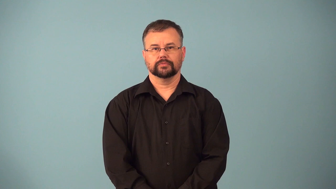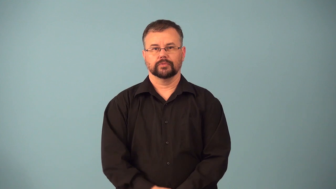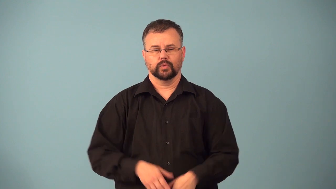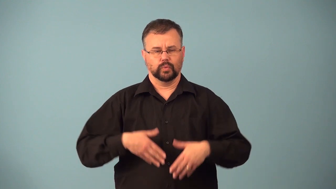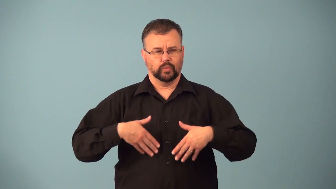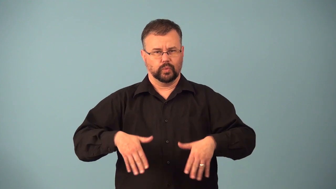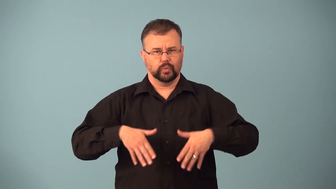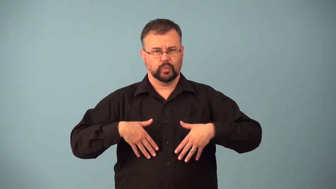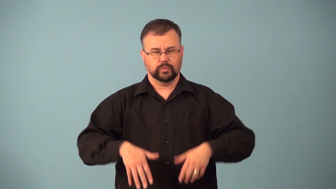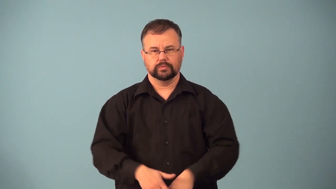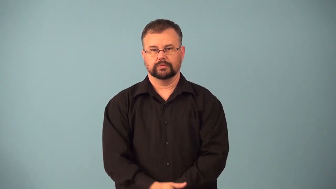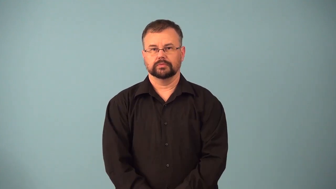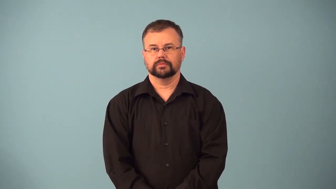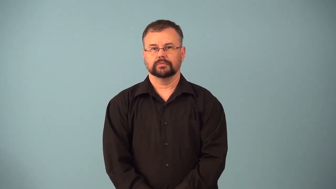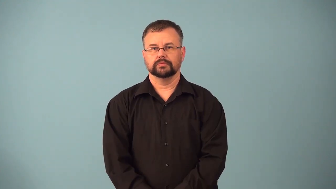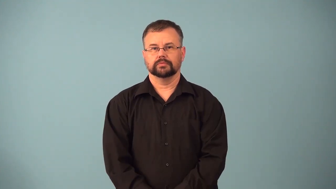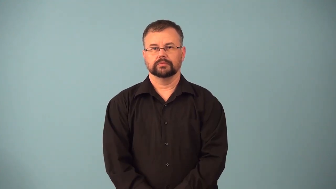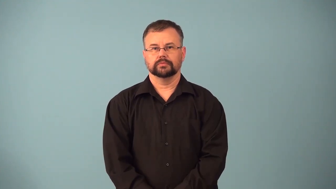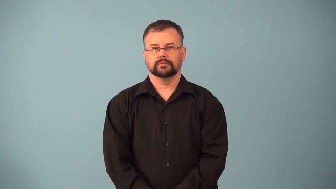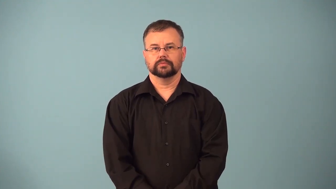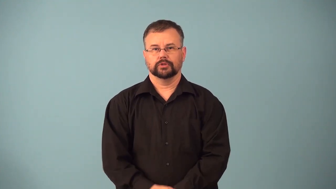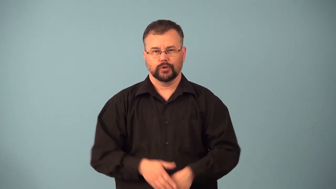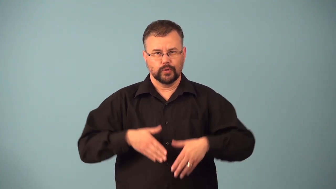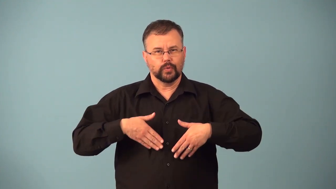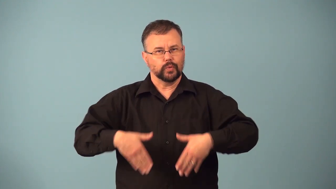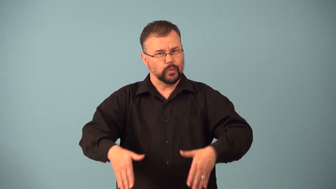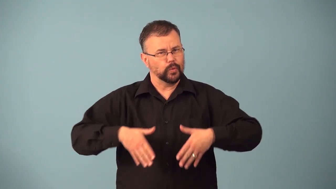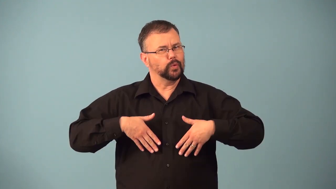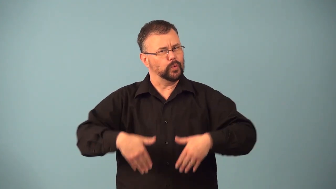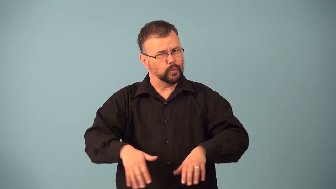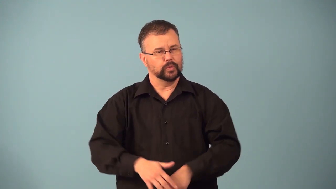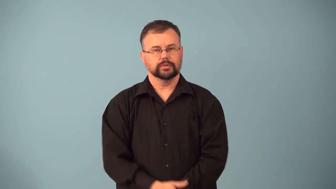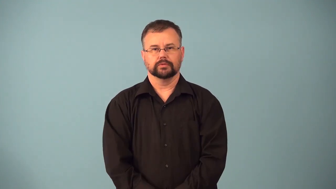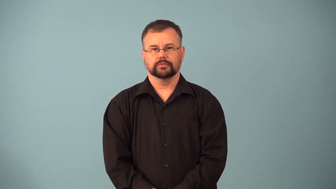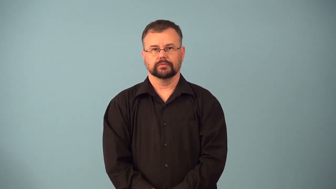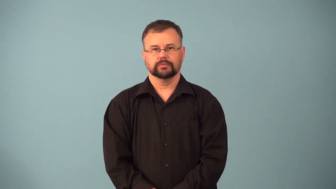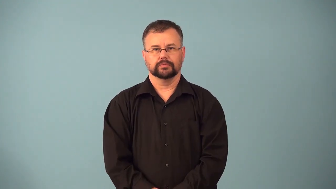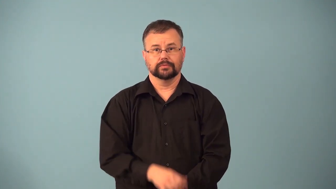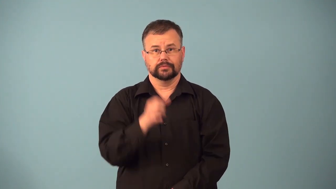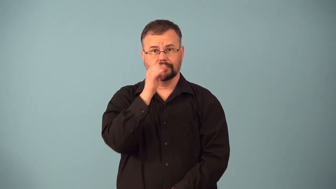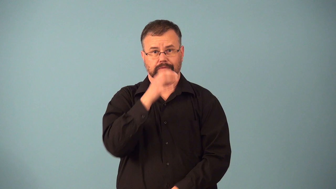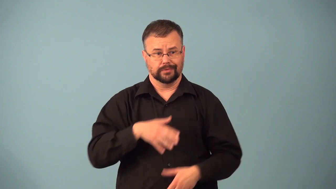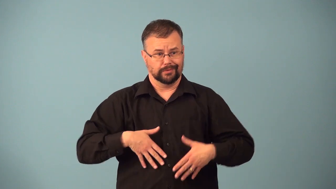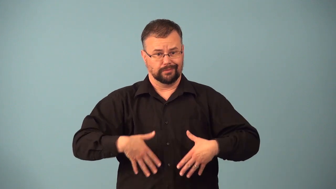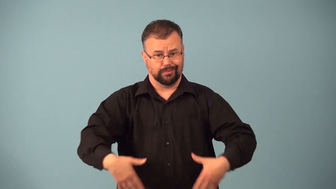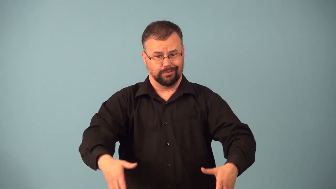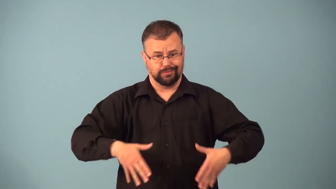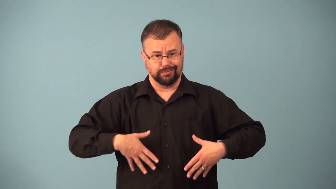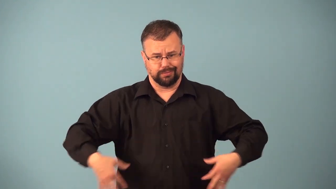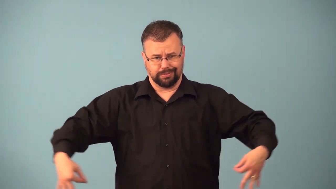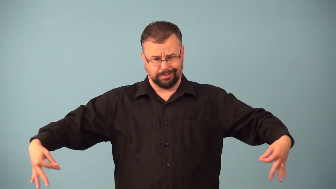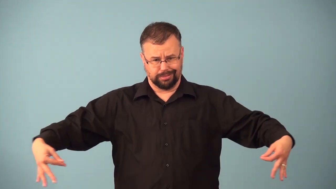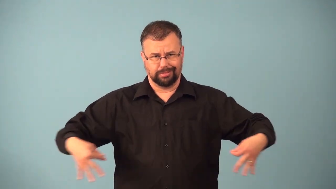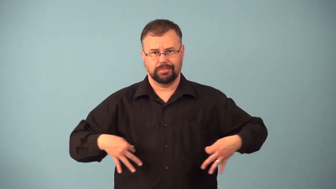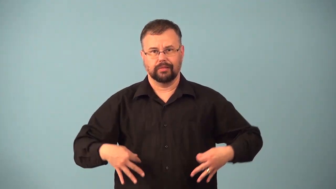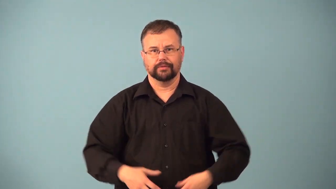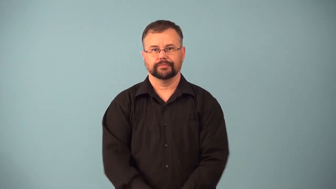loose,looser,loosest